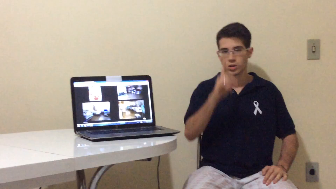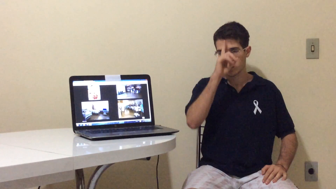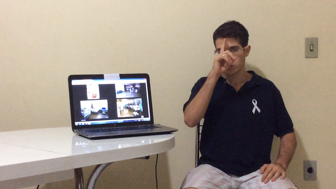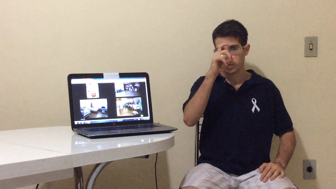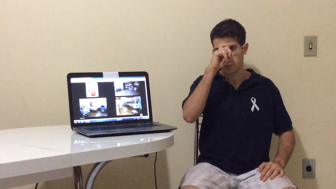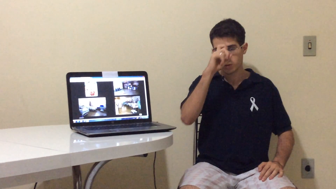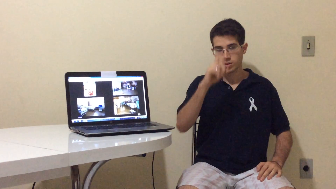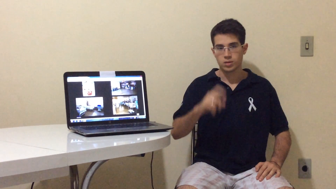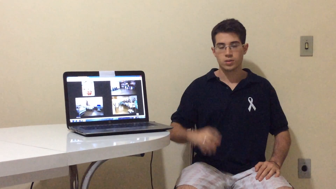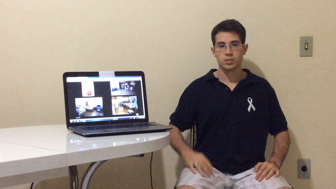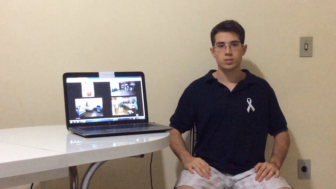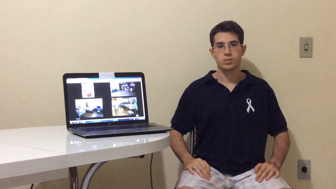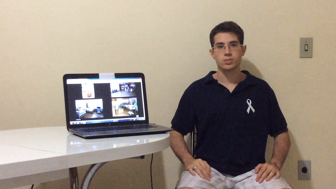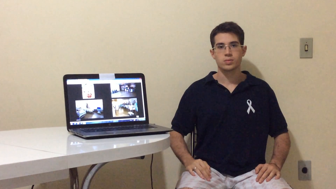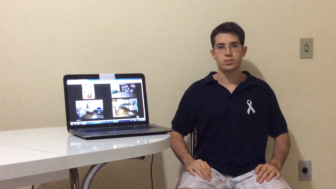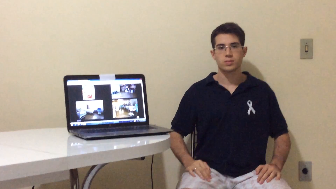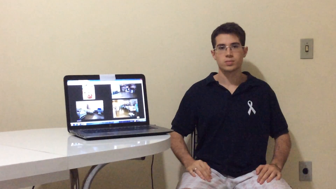hospital